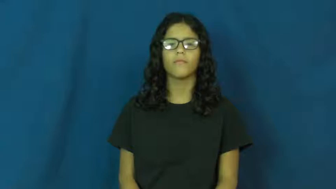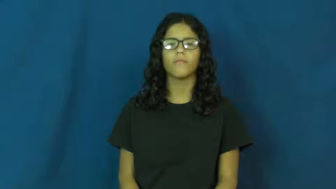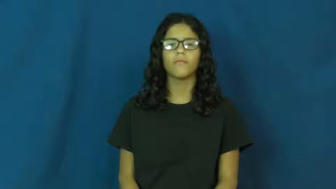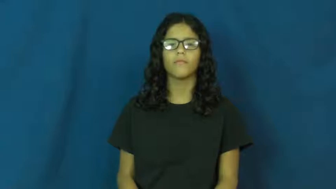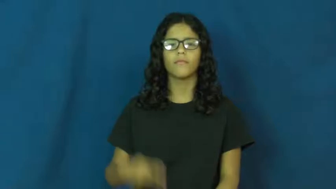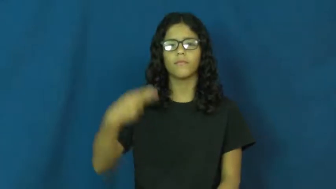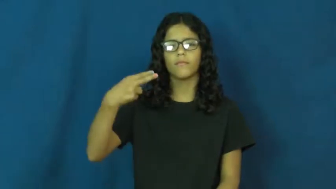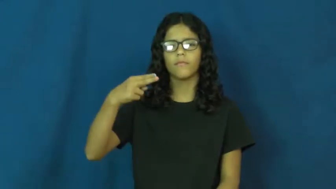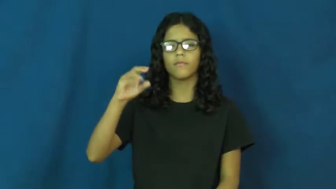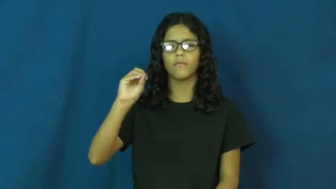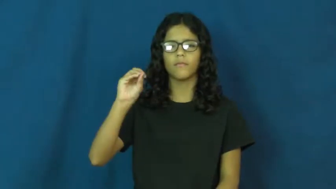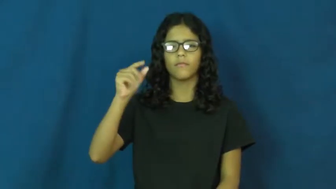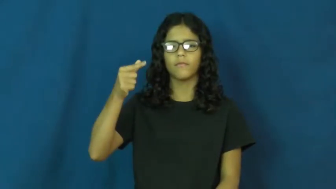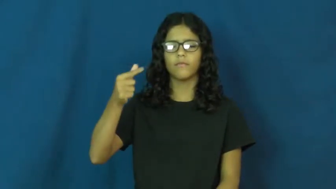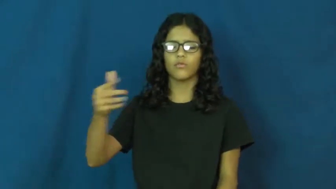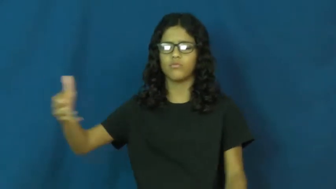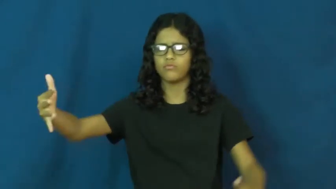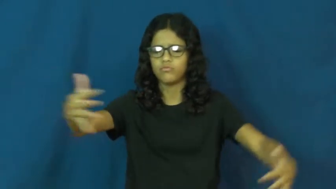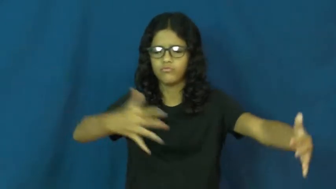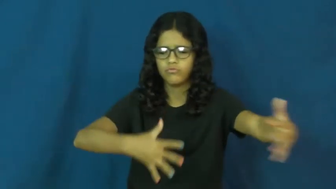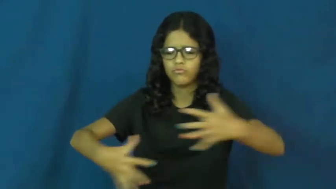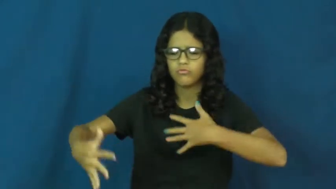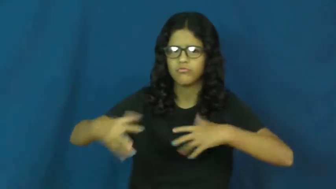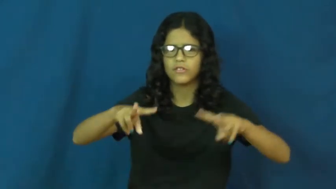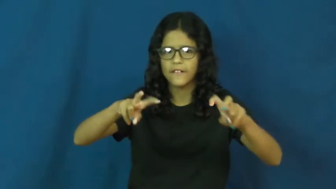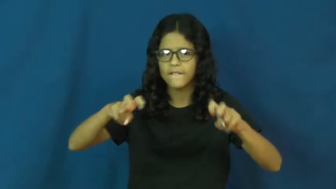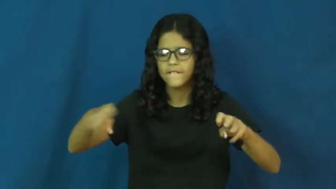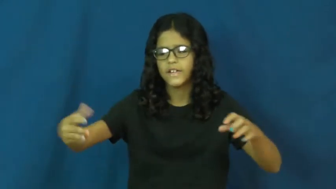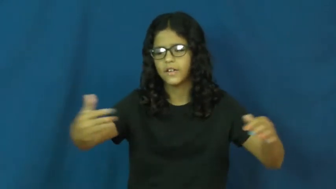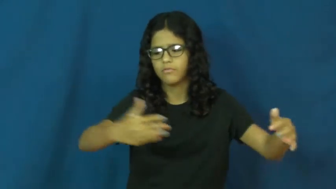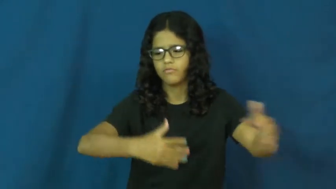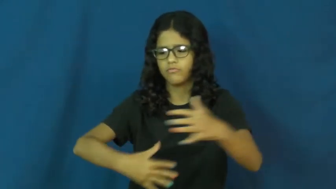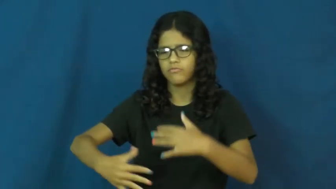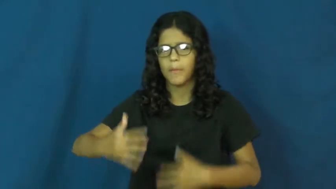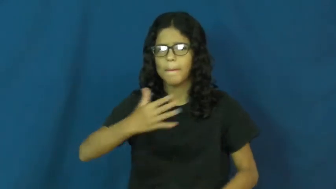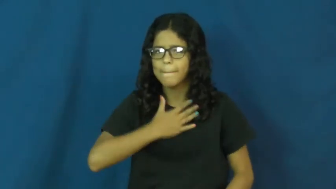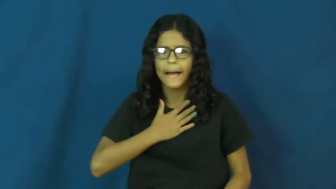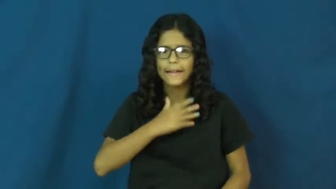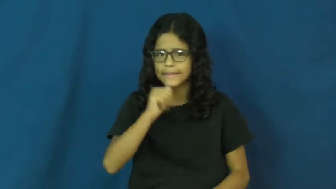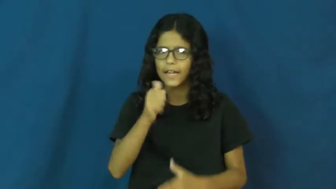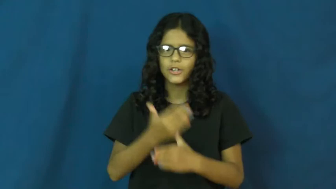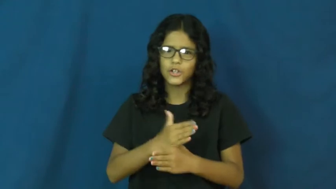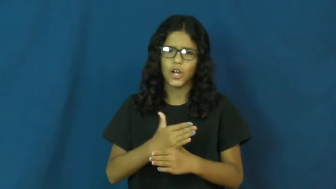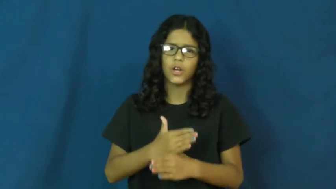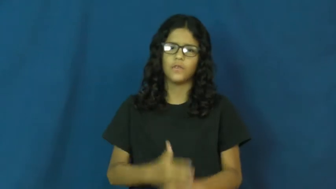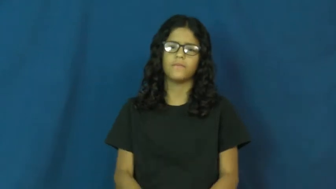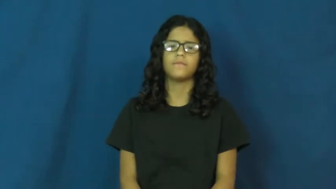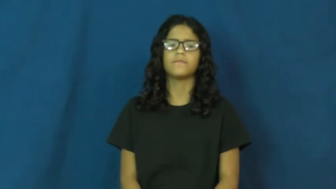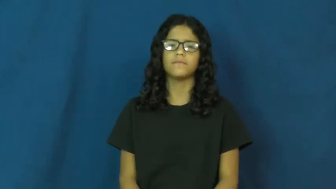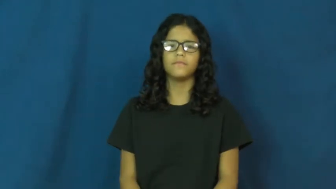hog-not share